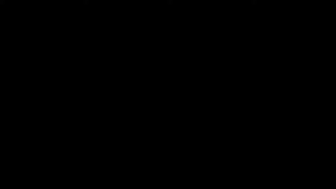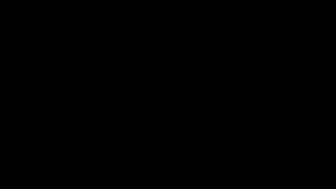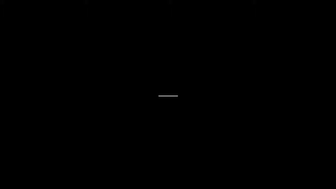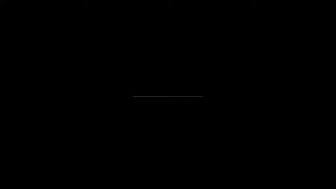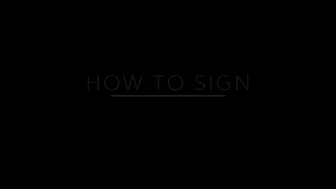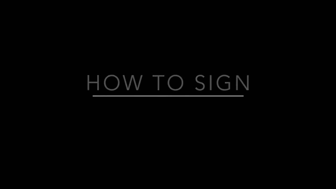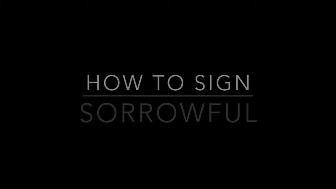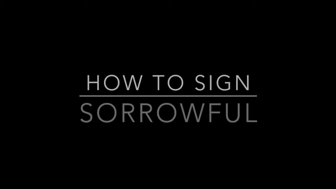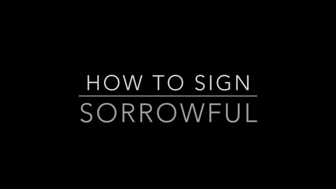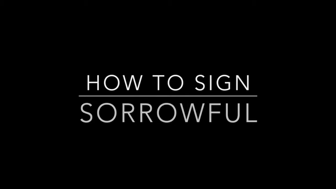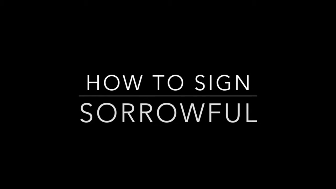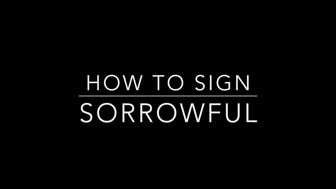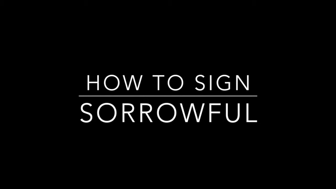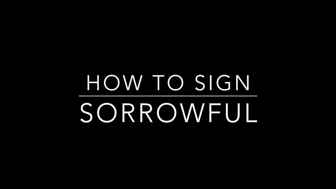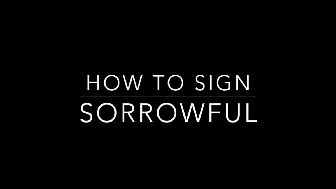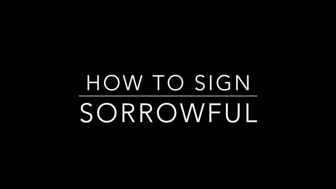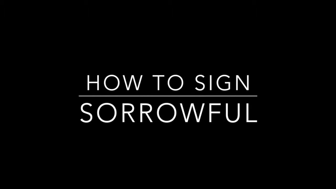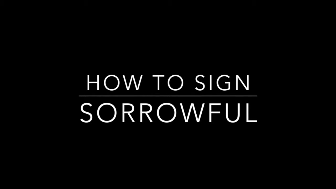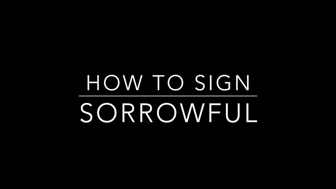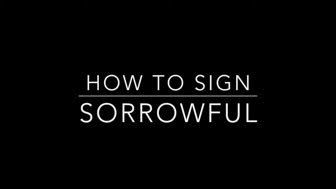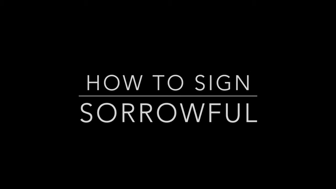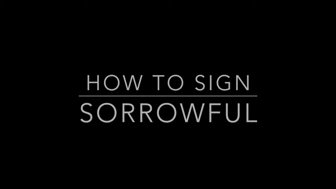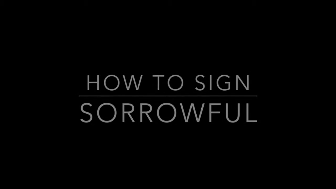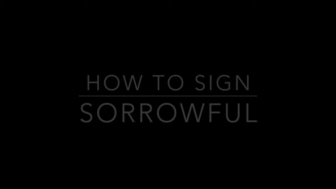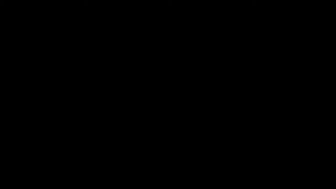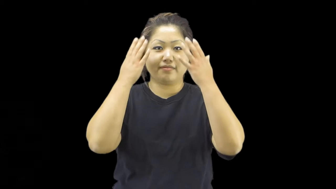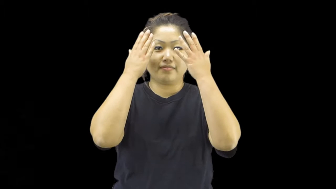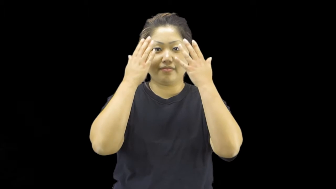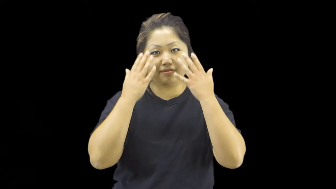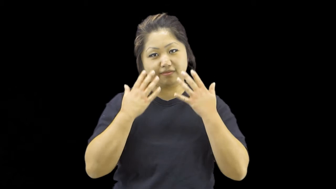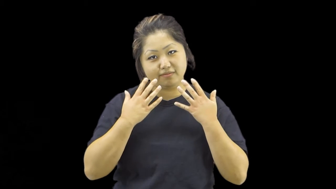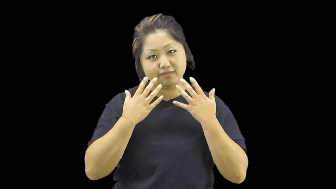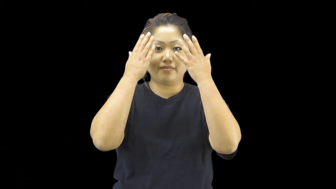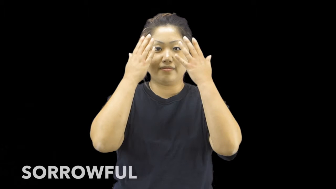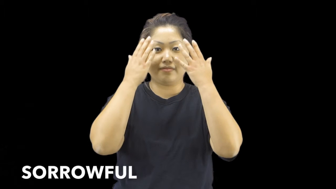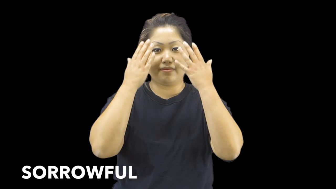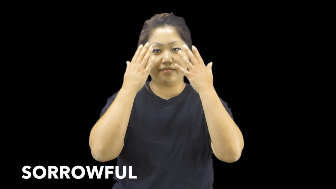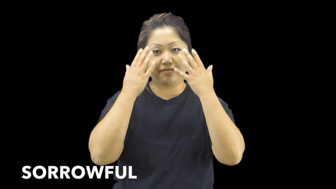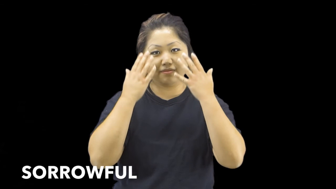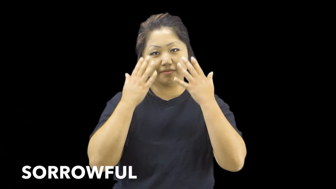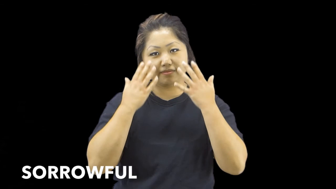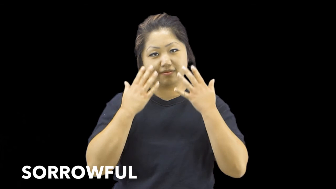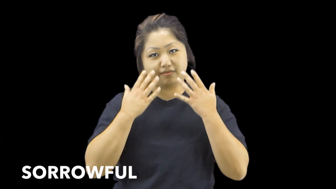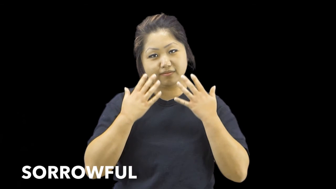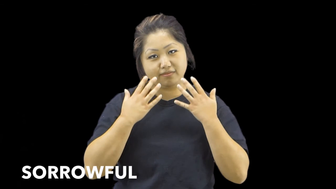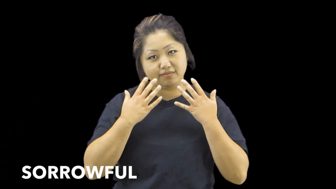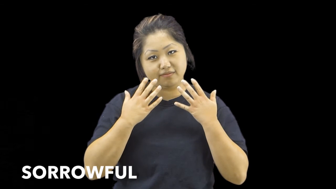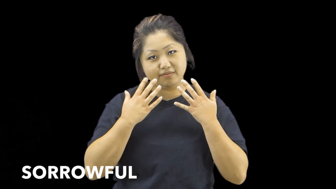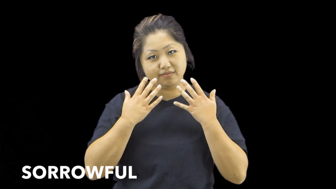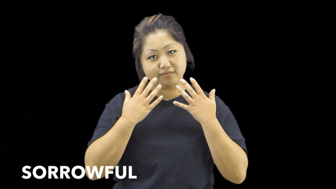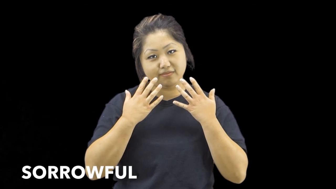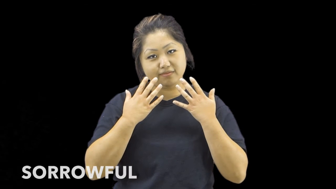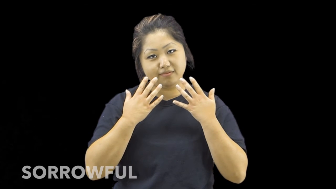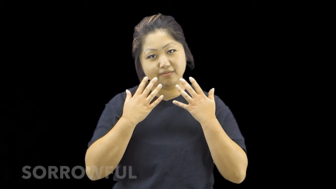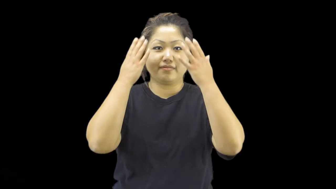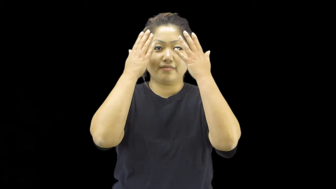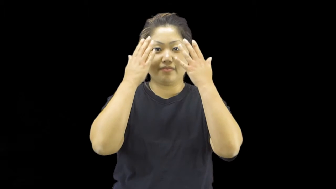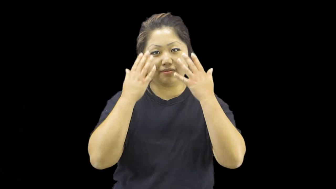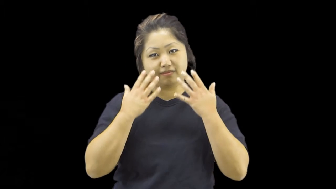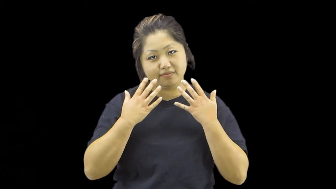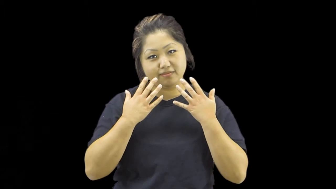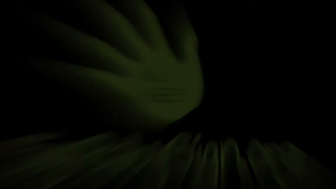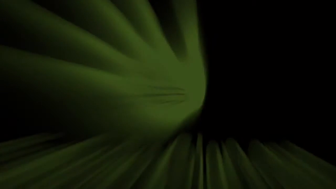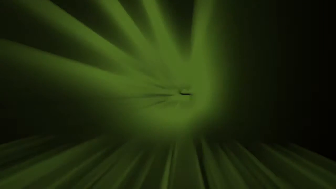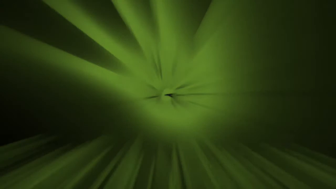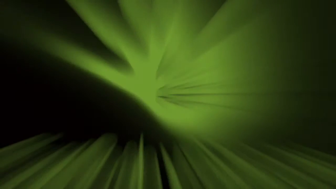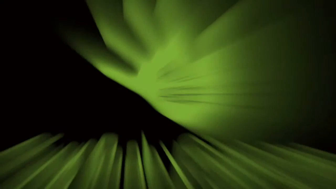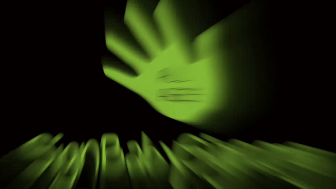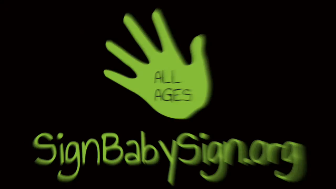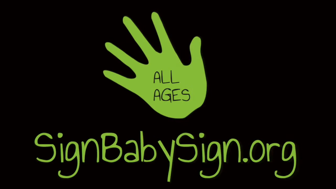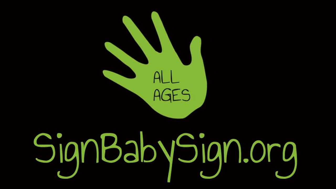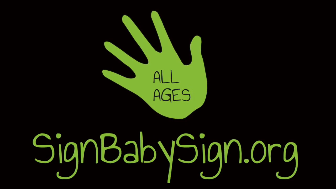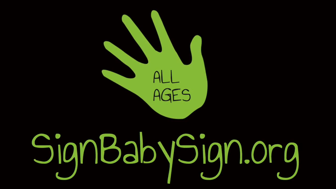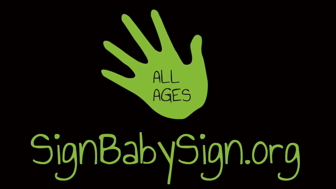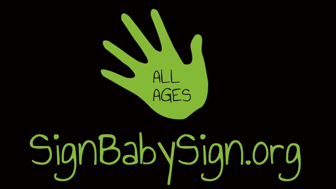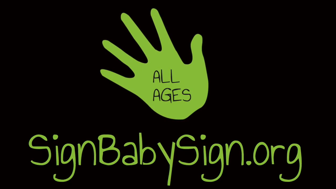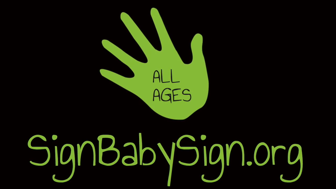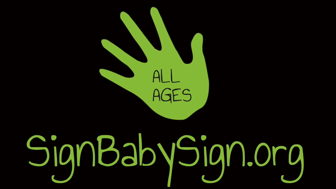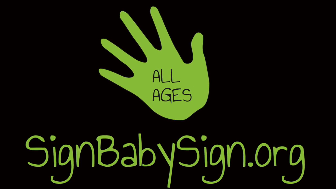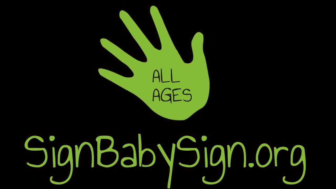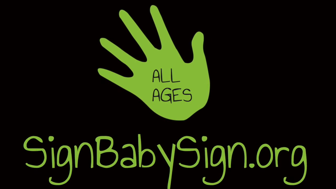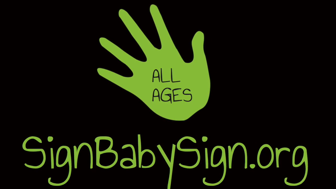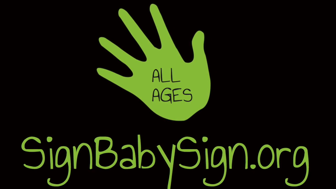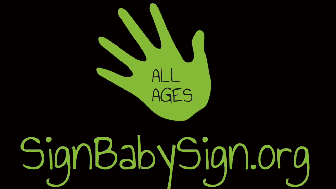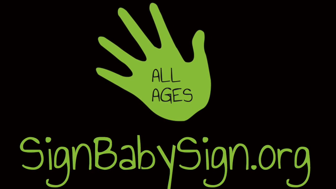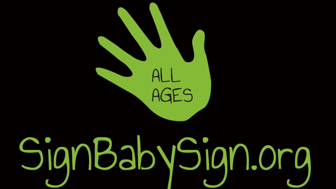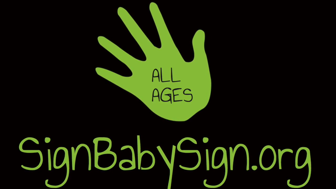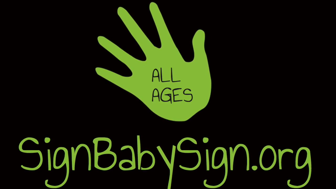Sorrowful